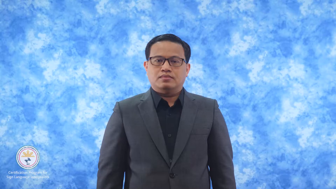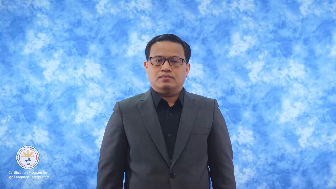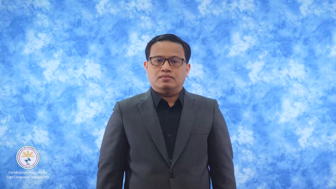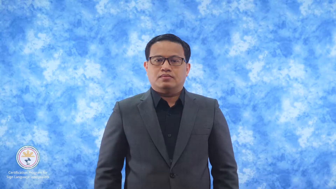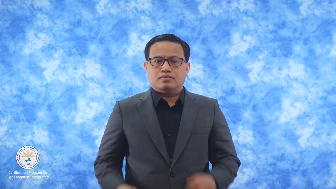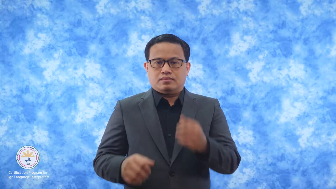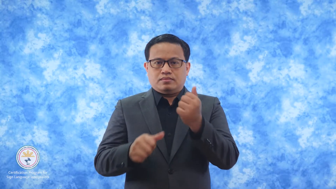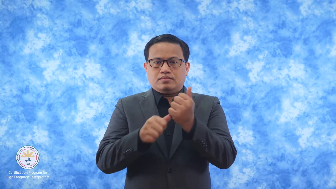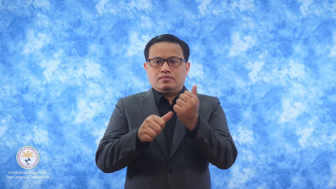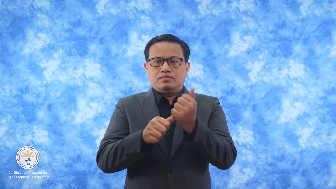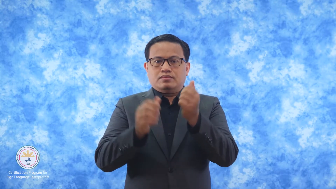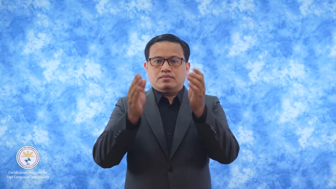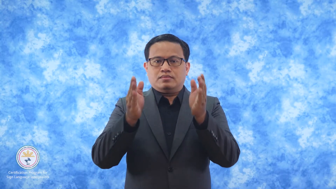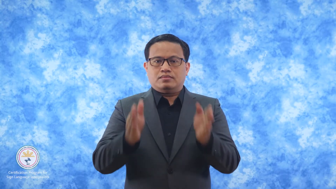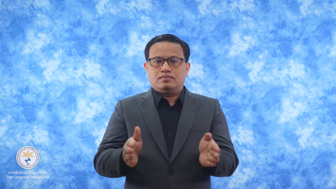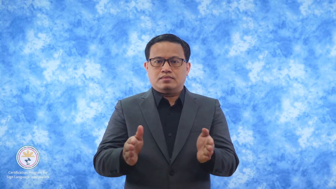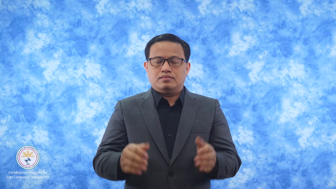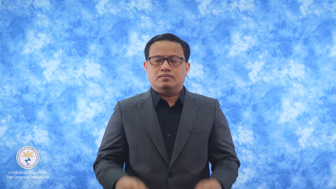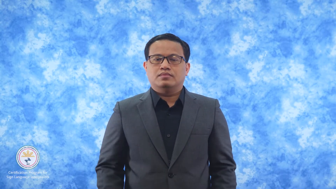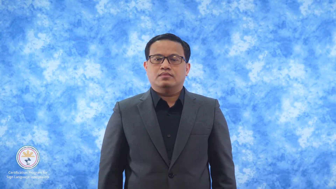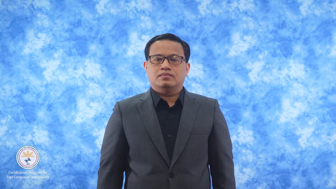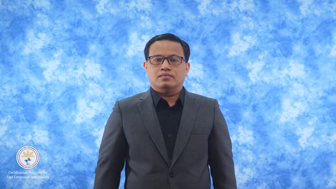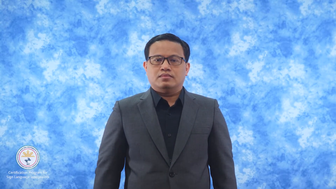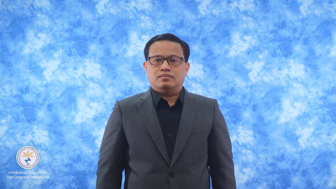Assistant